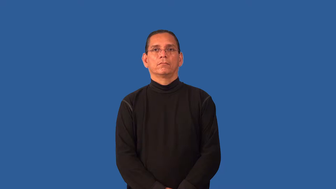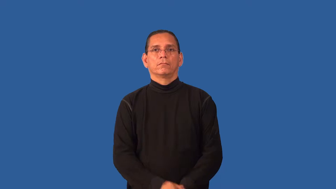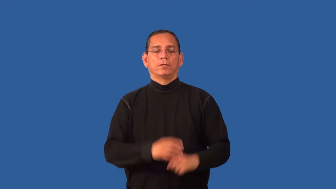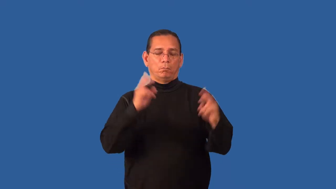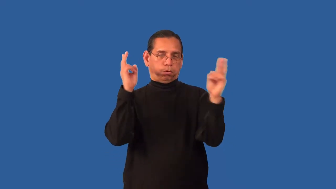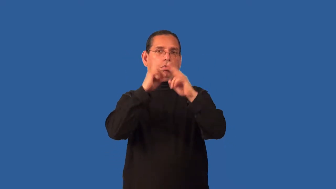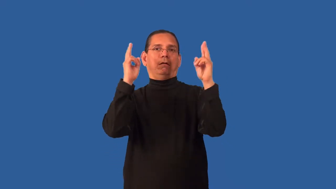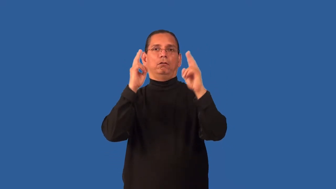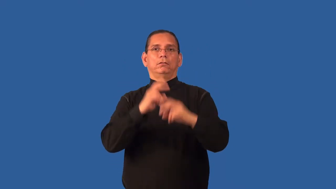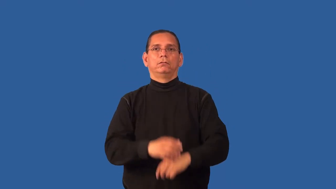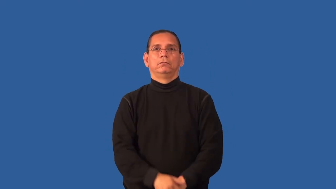heedless